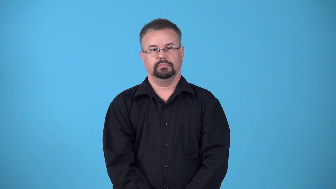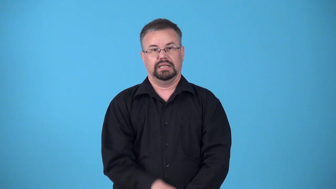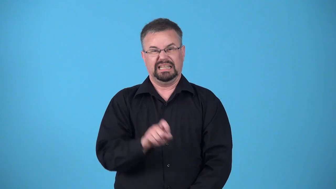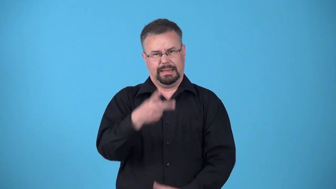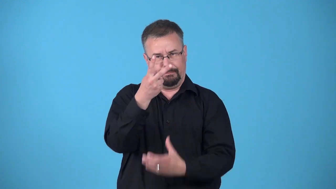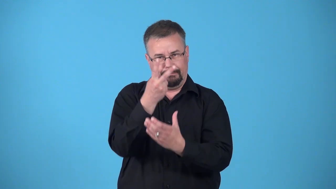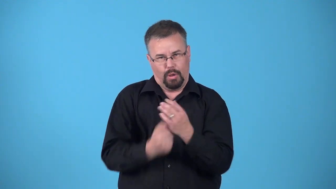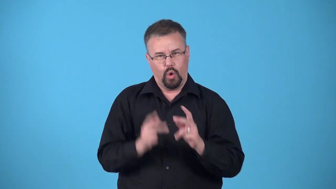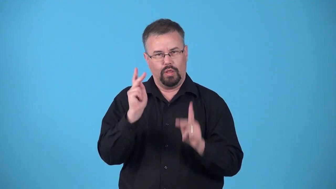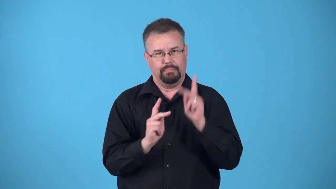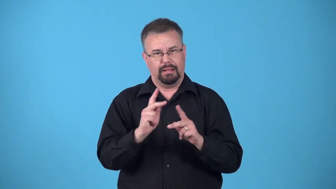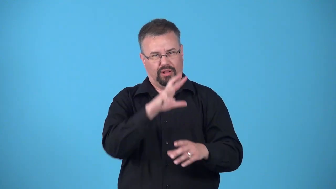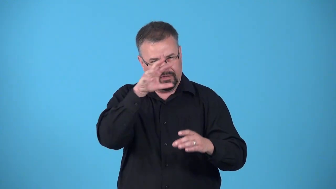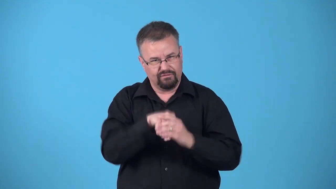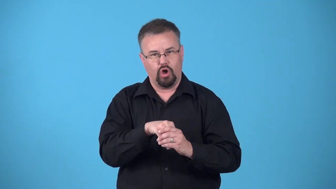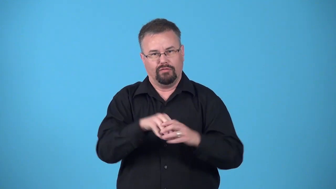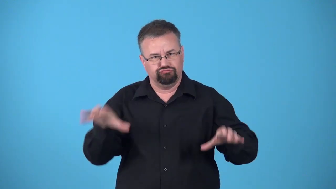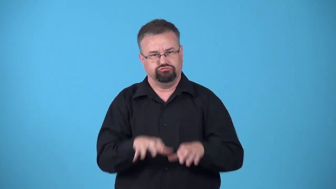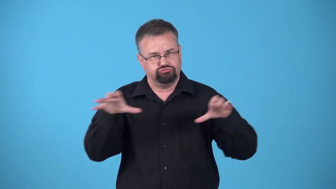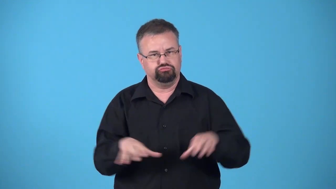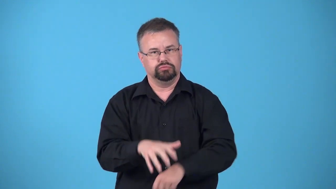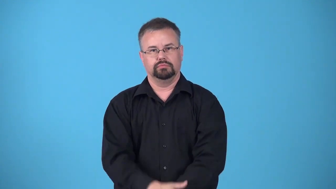it takes two to tango